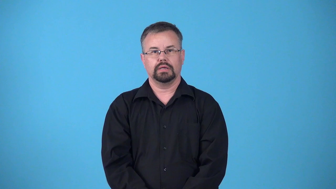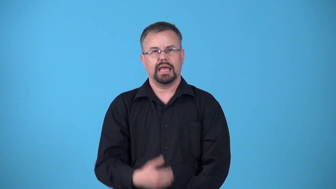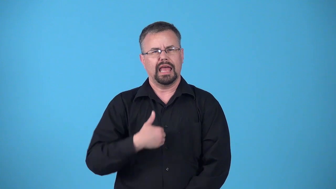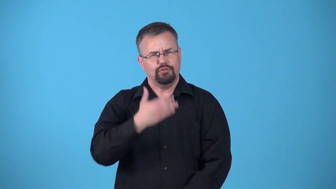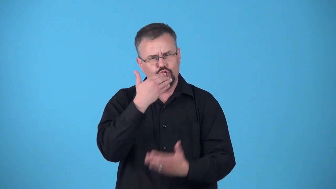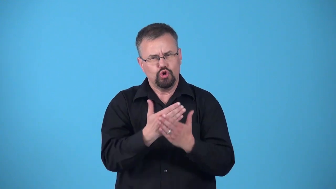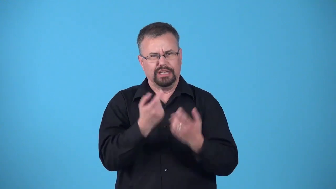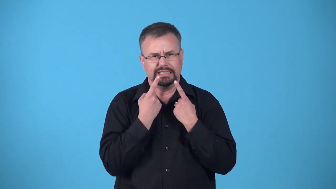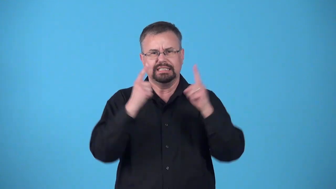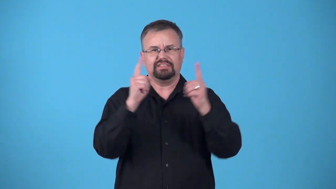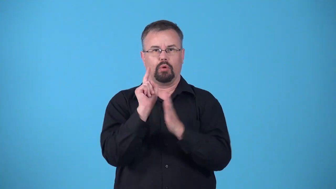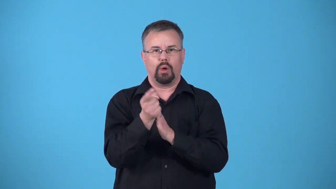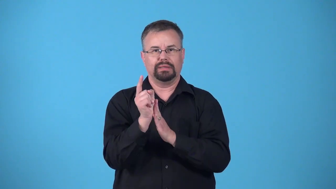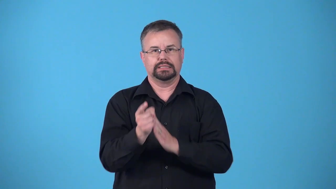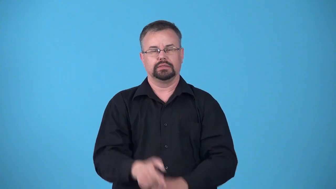have your moments